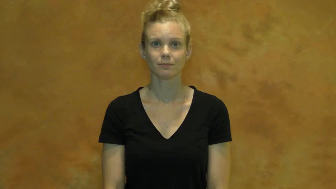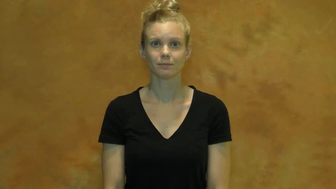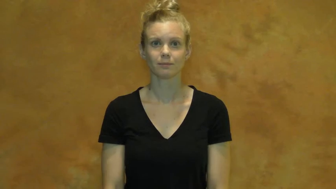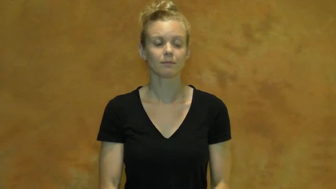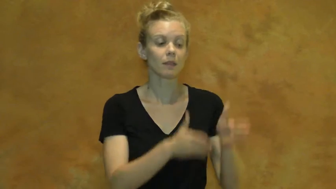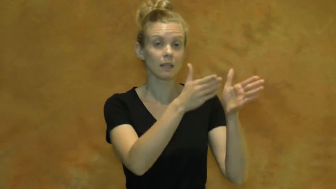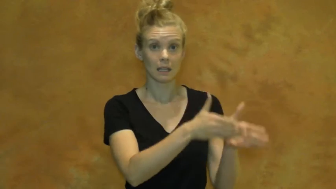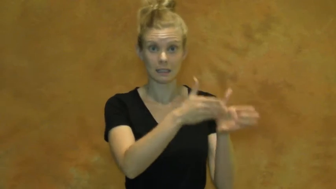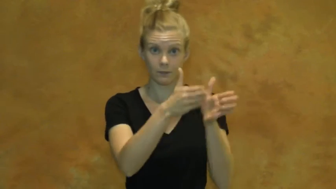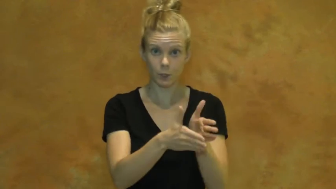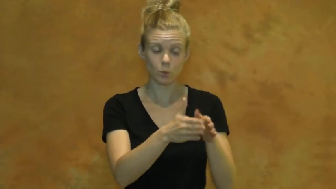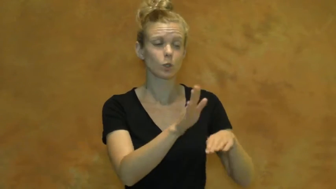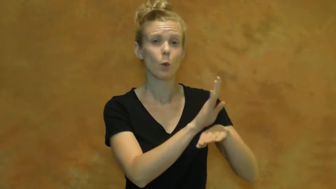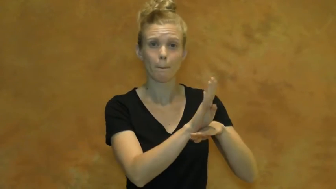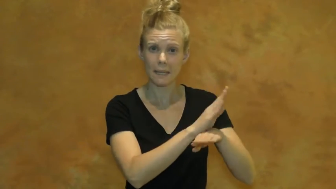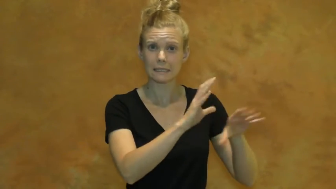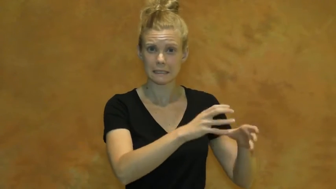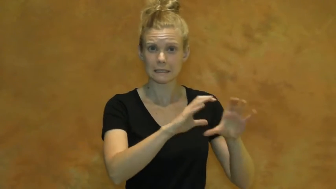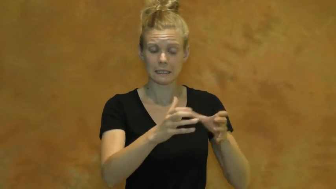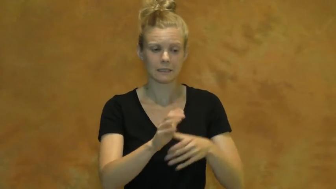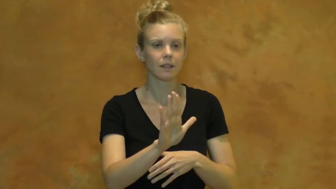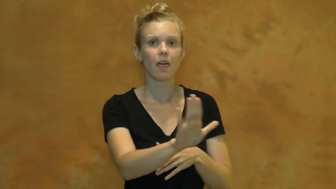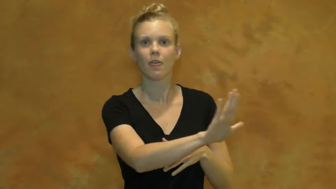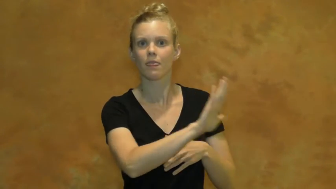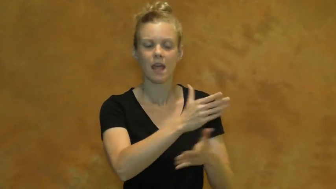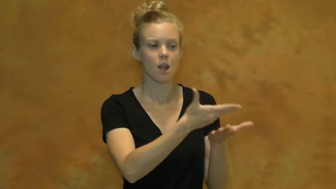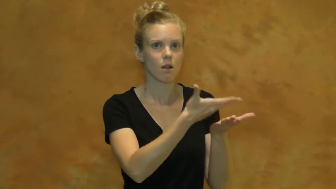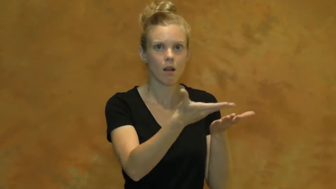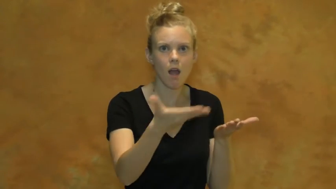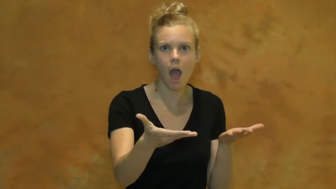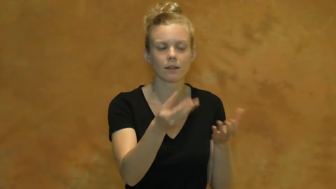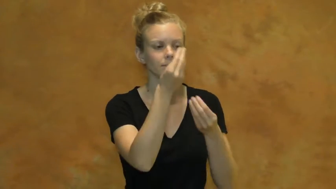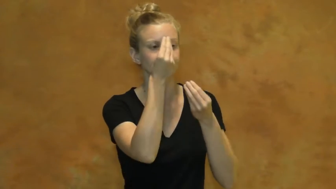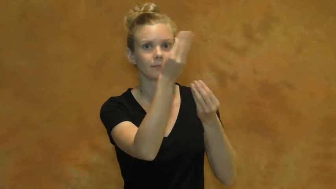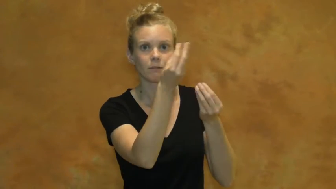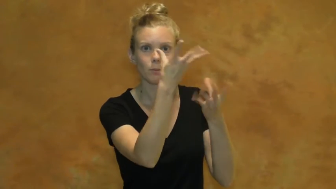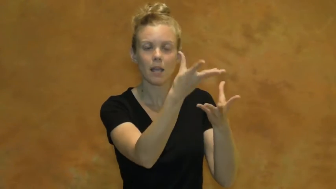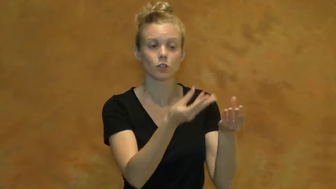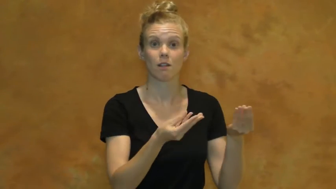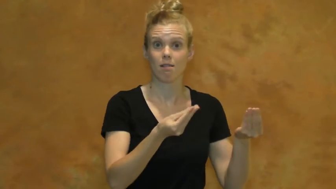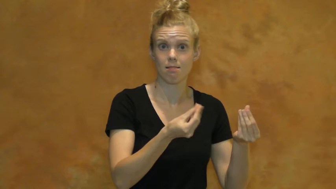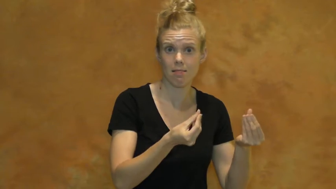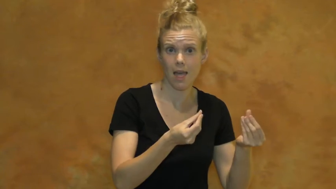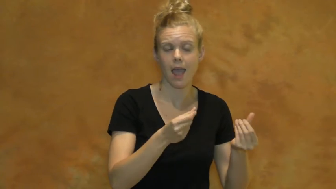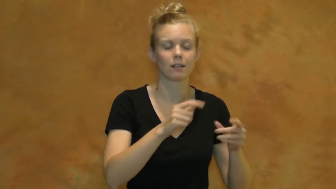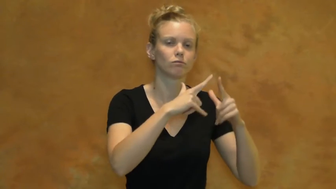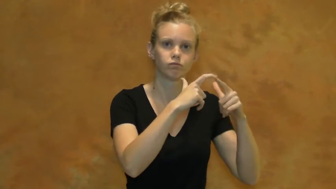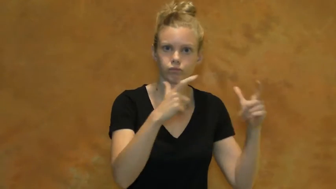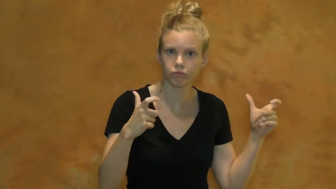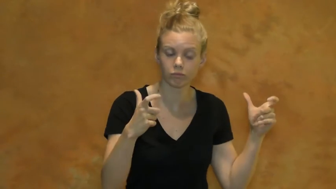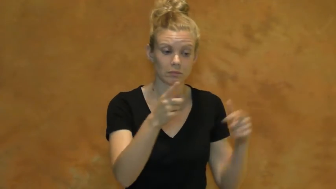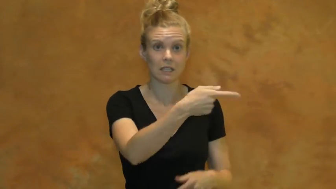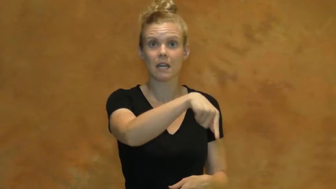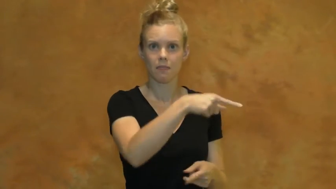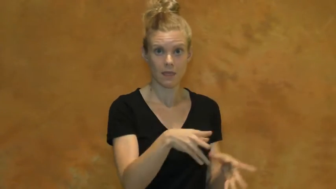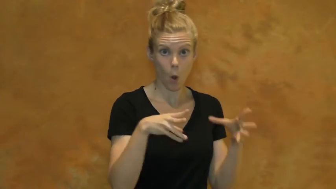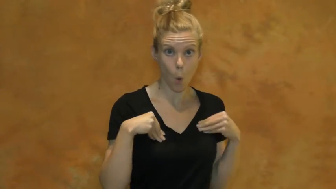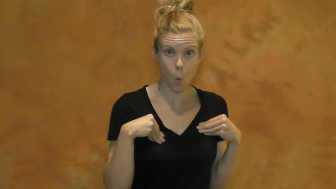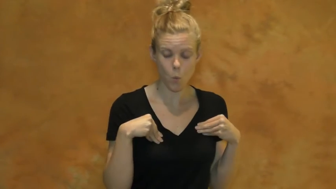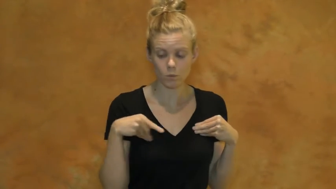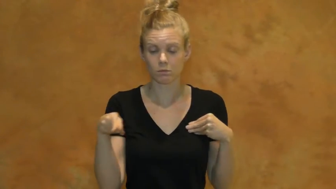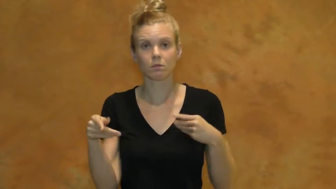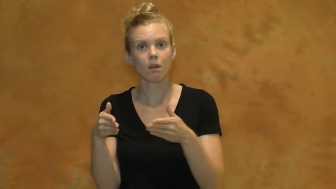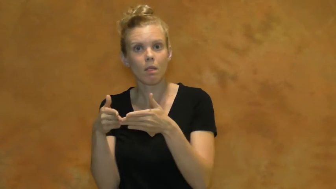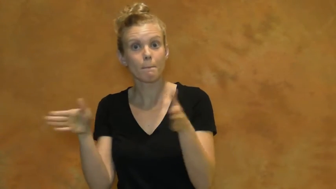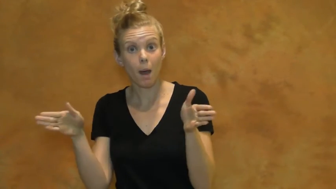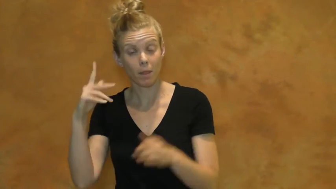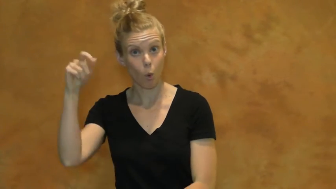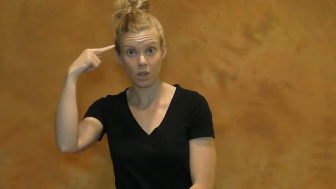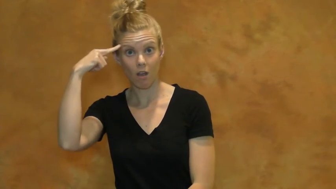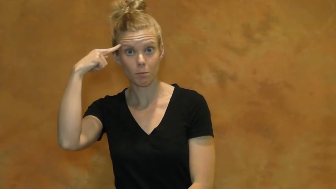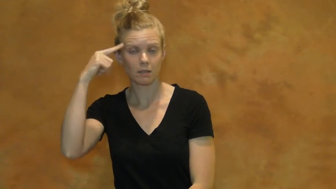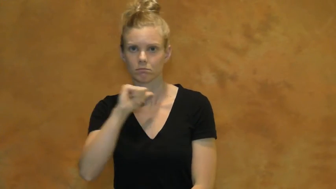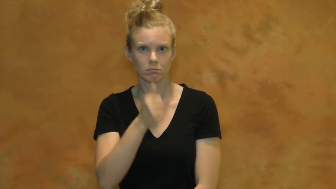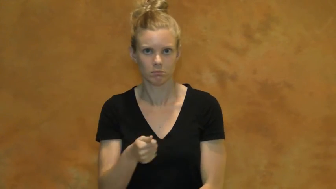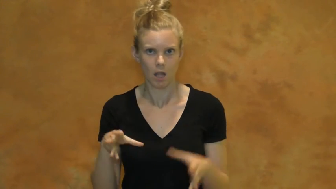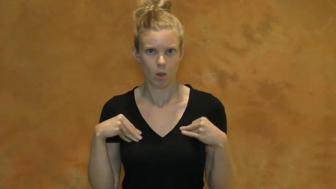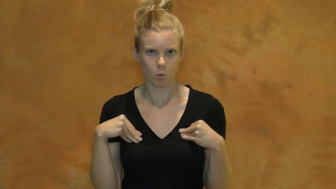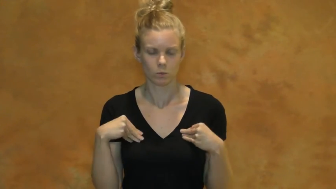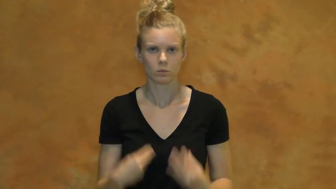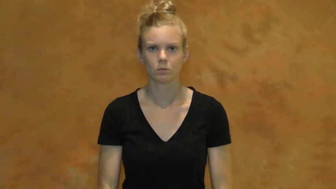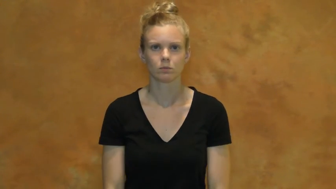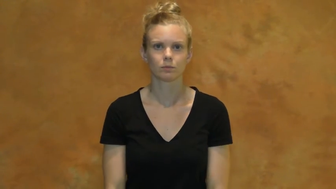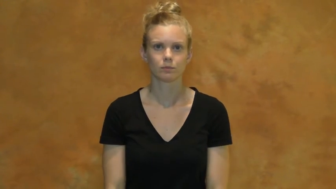private property